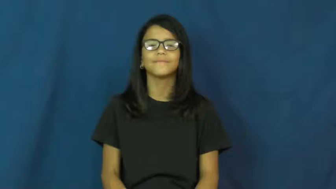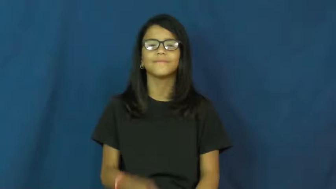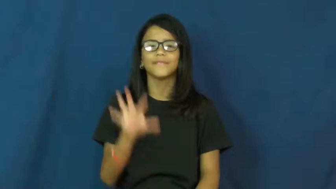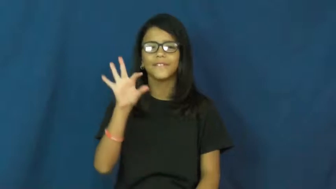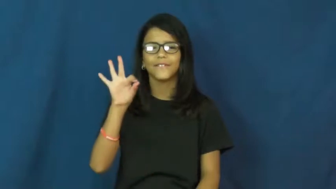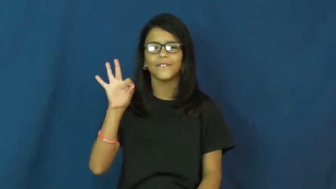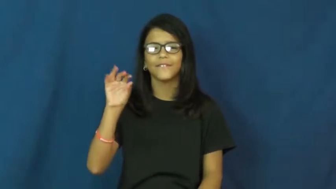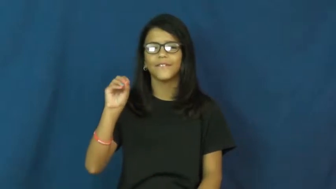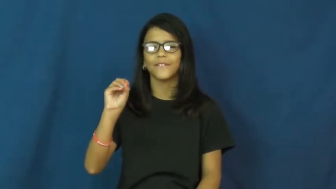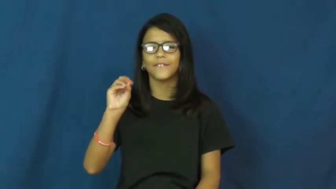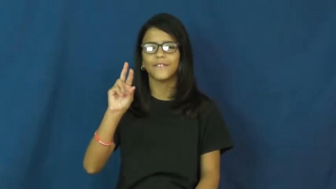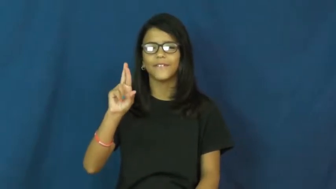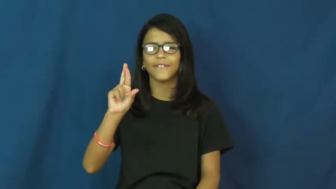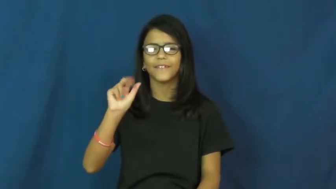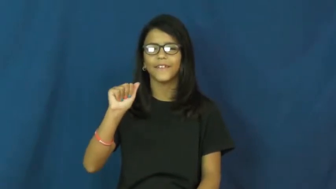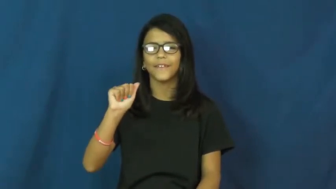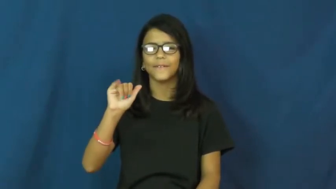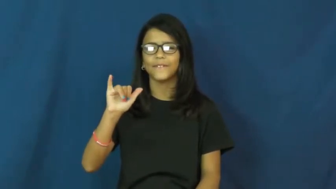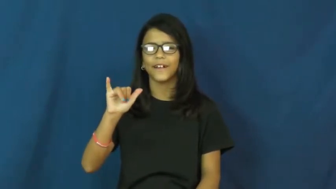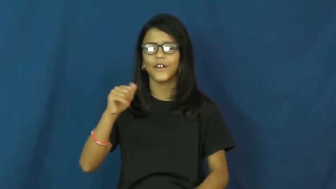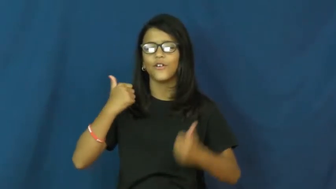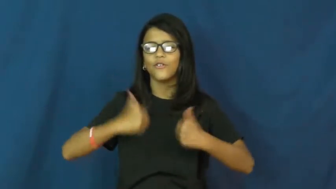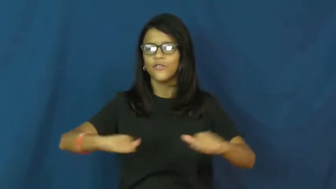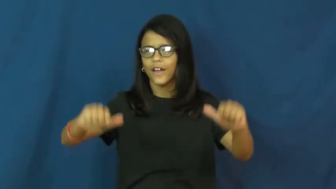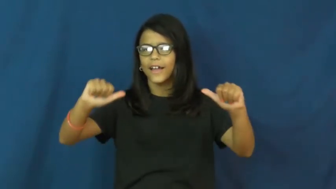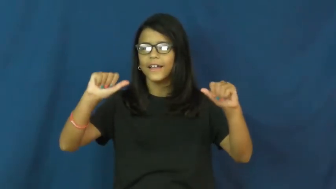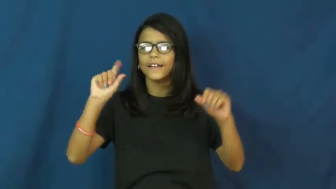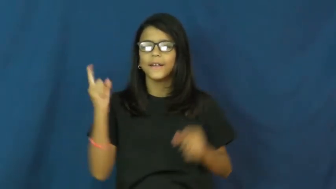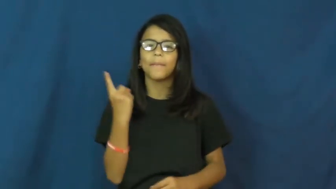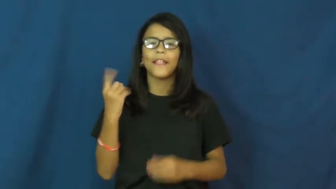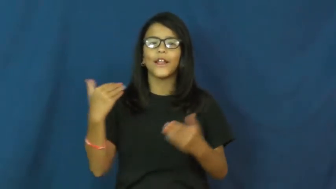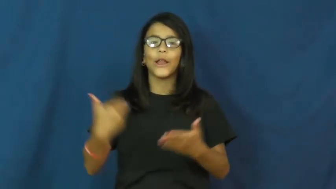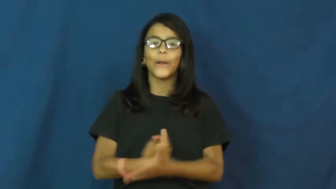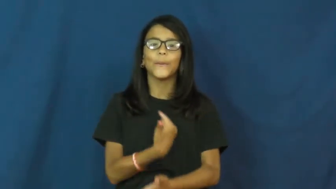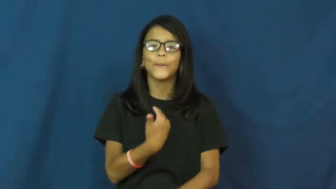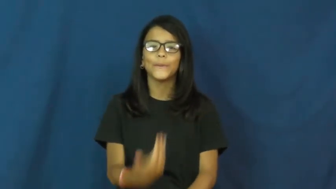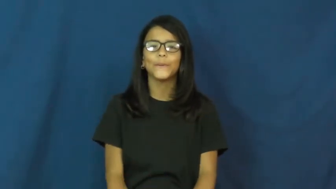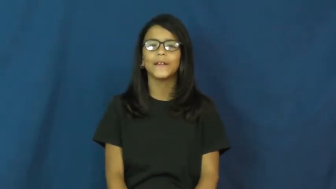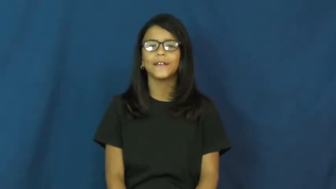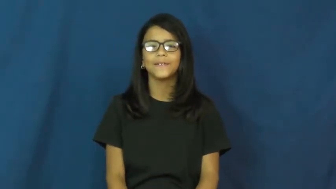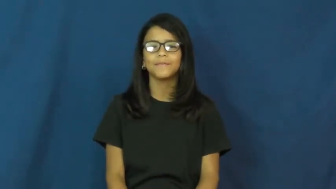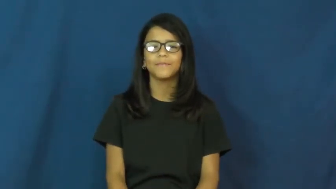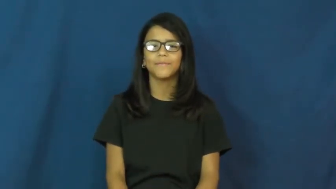foray-try something new